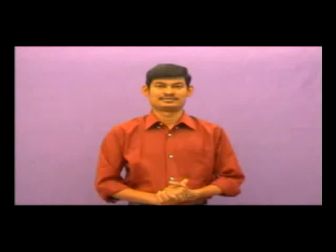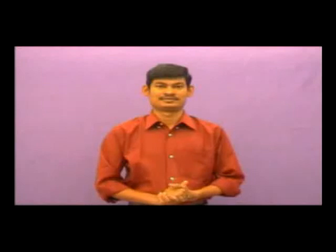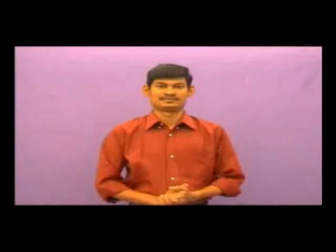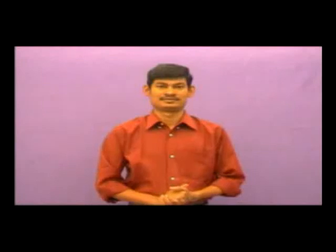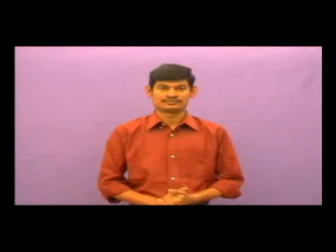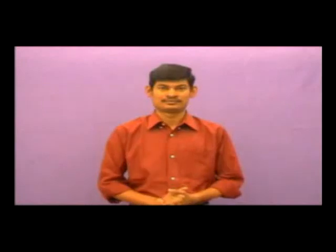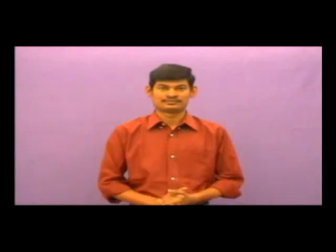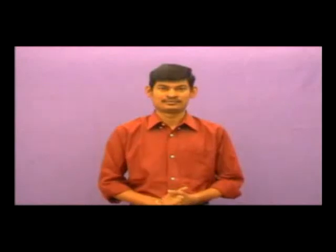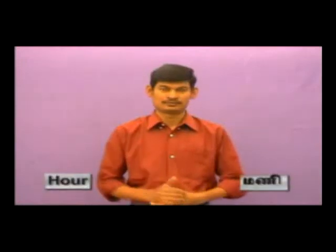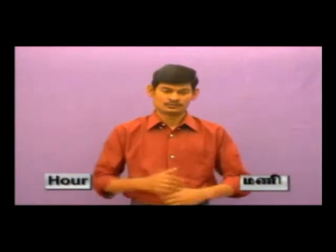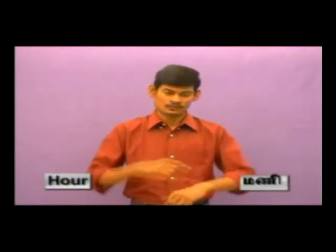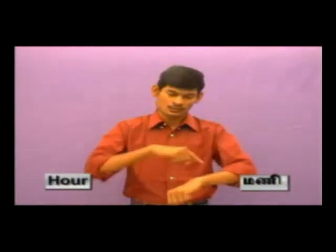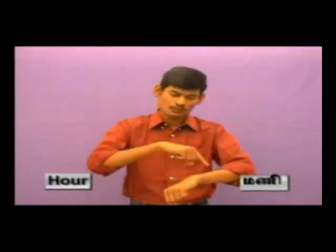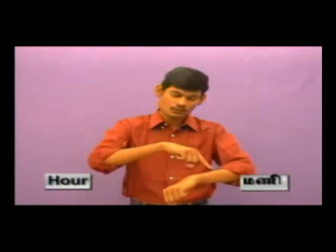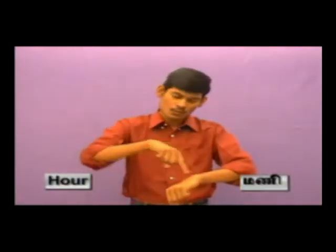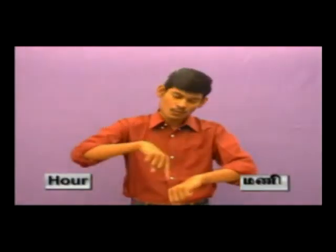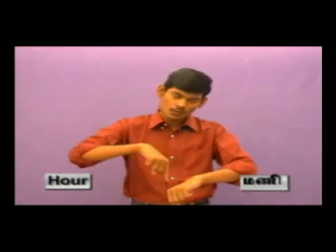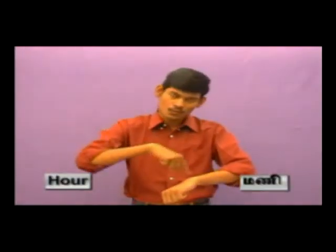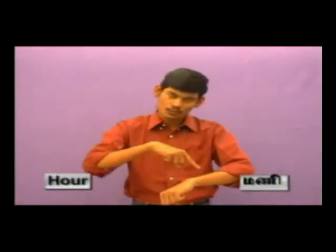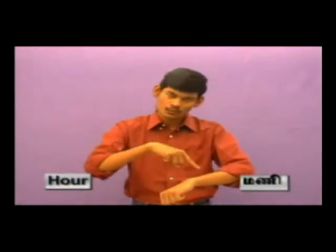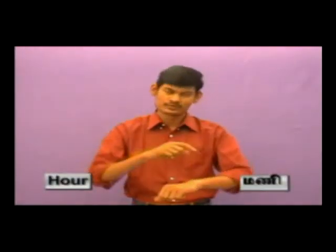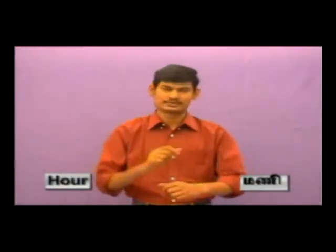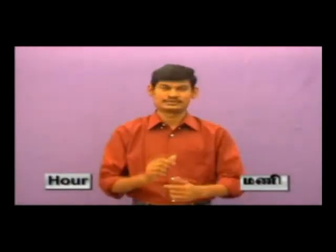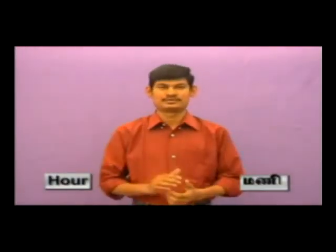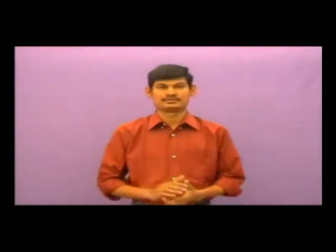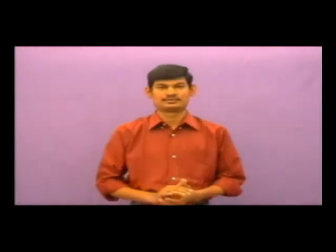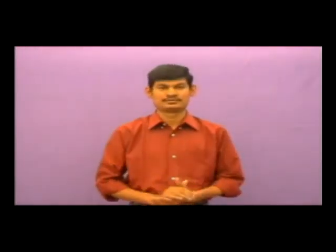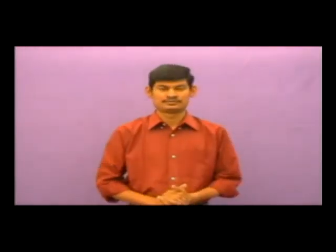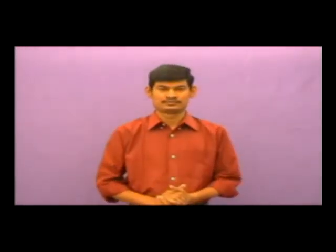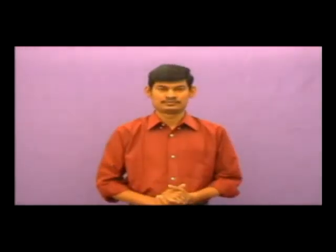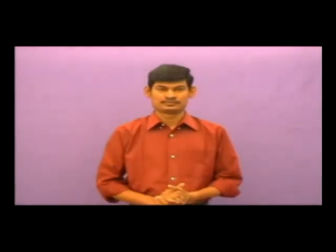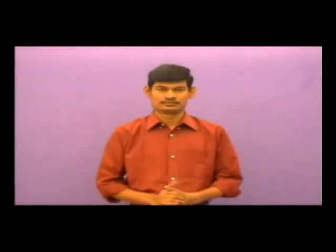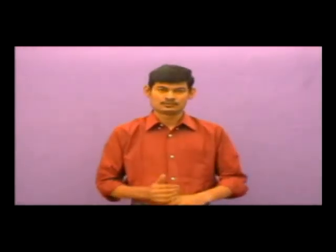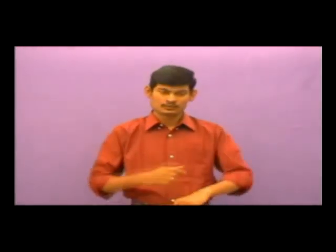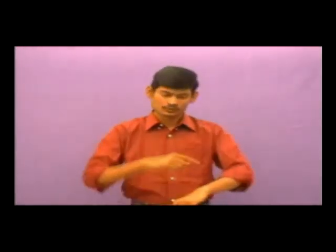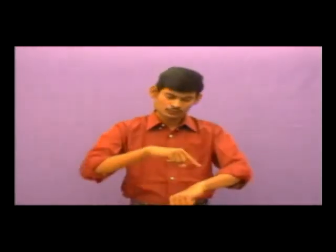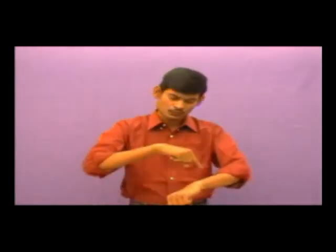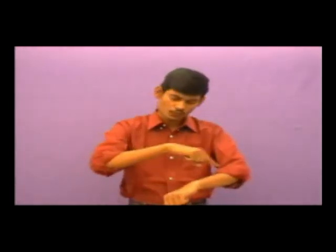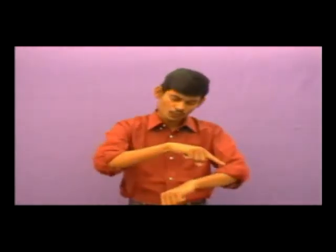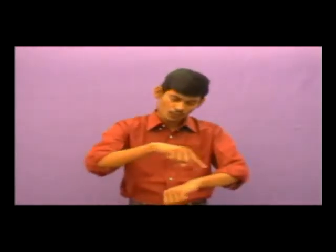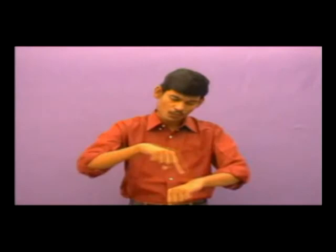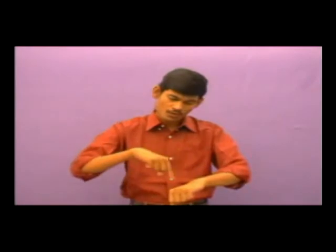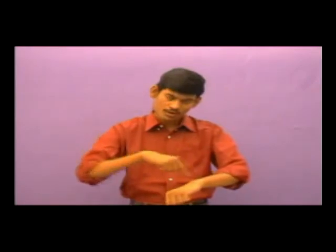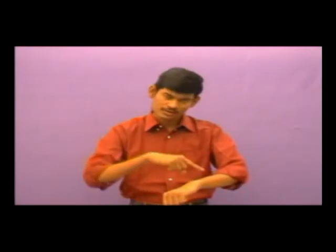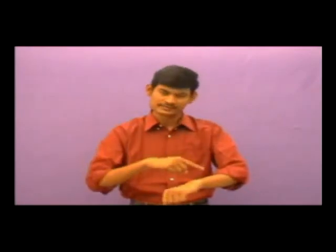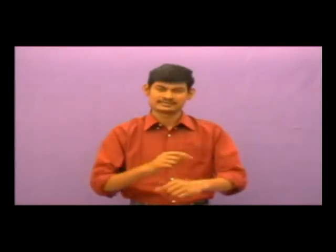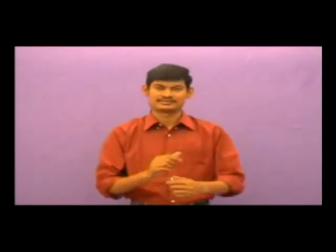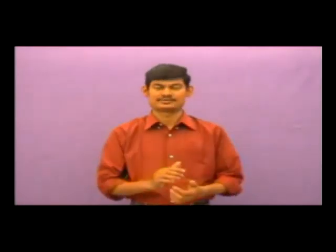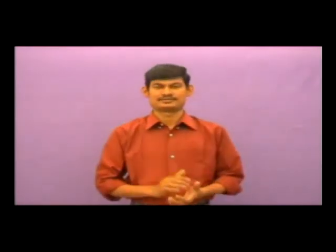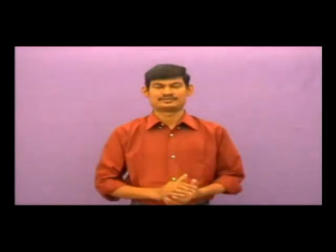Hour